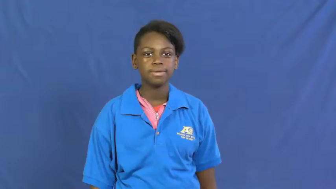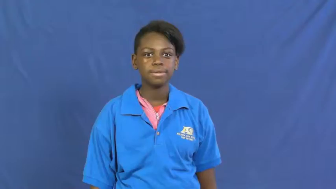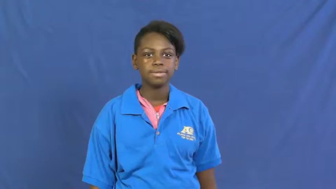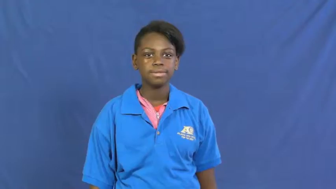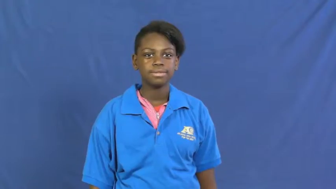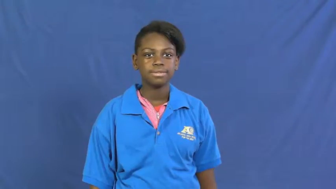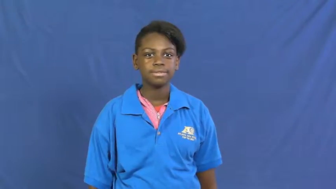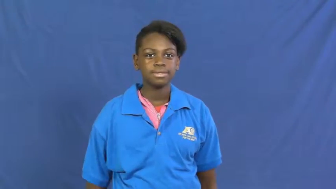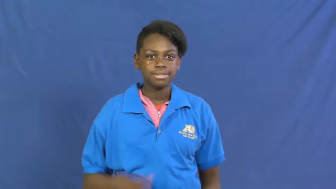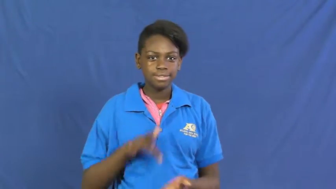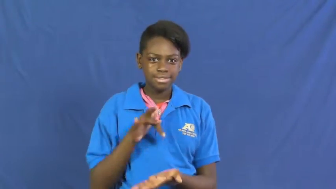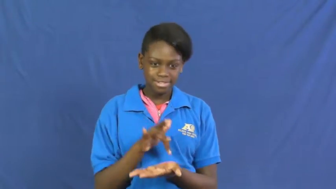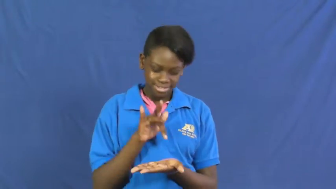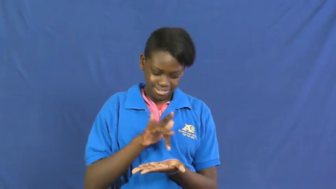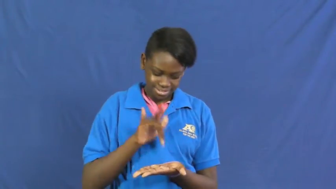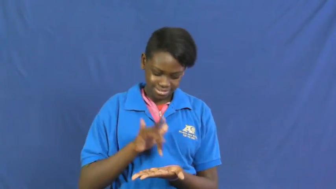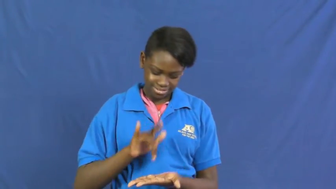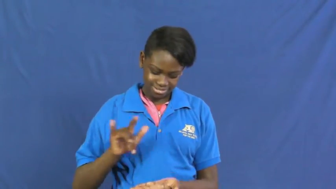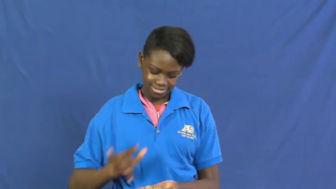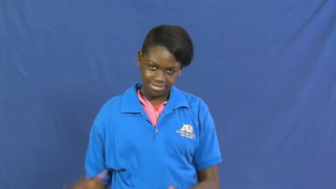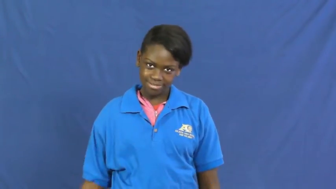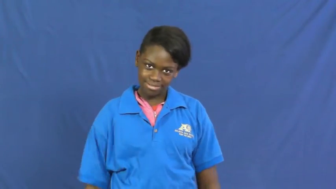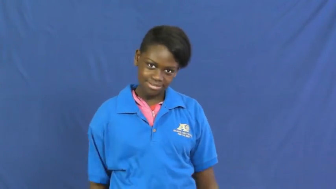telegram,cablegram,cable